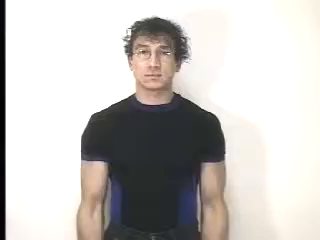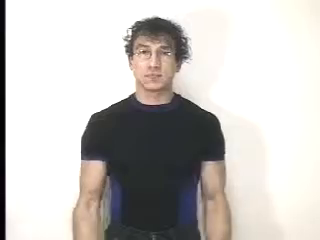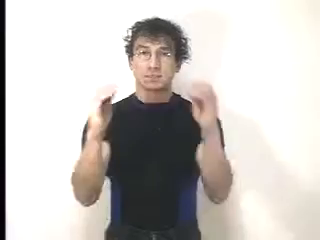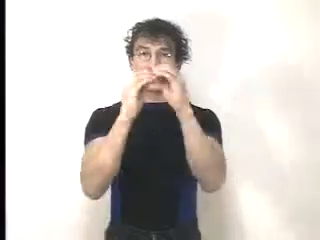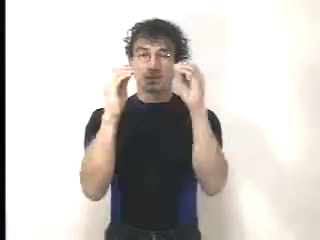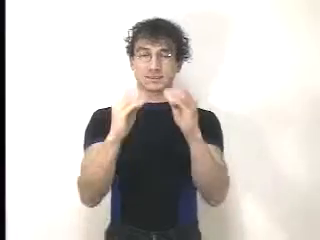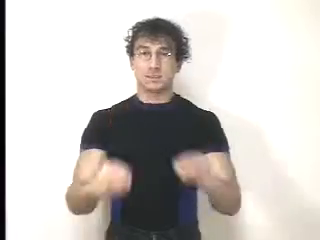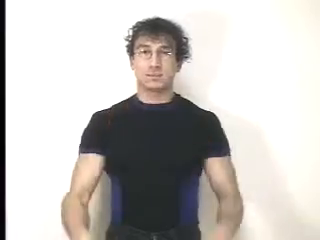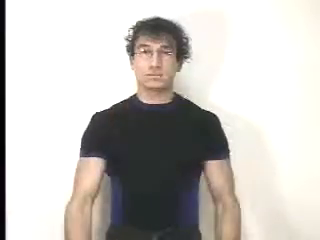tenth